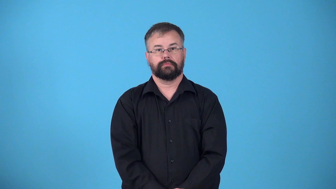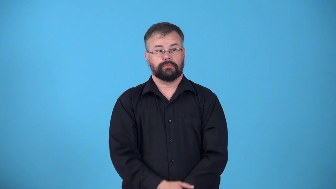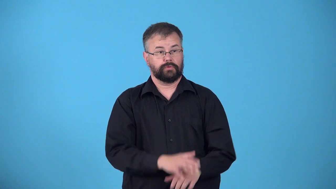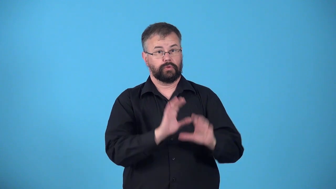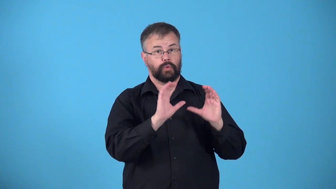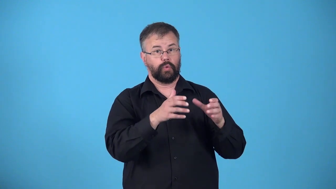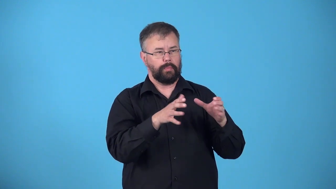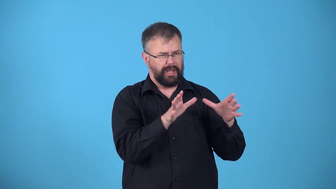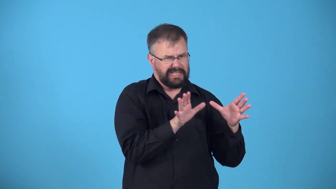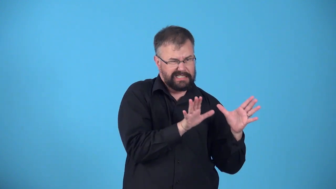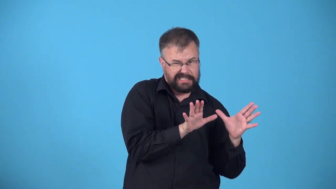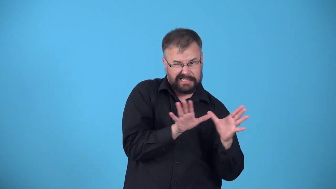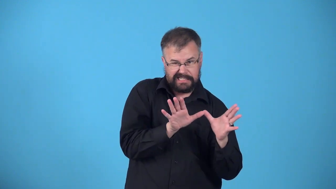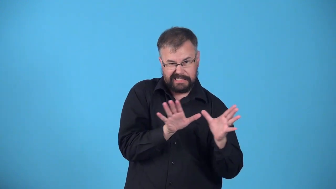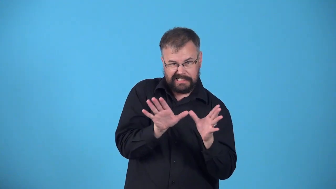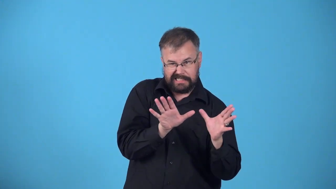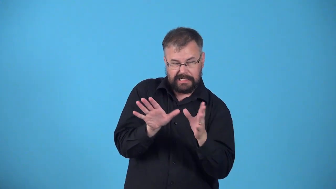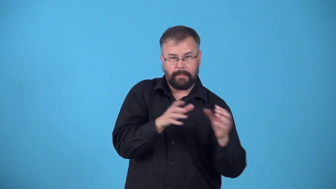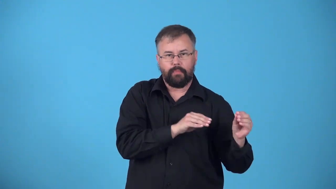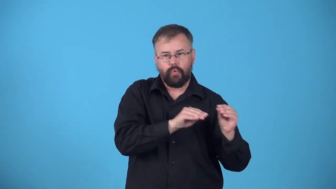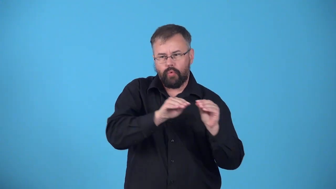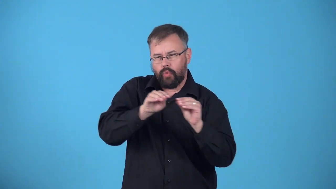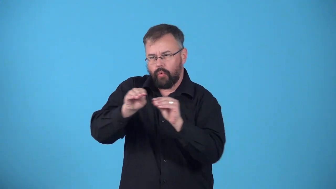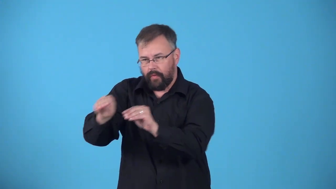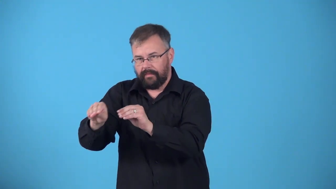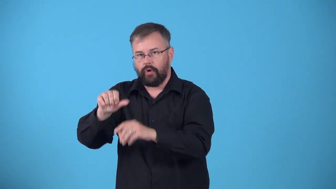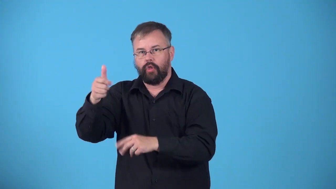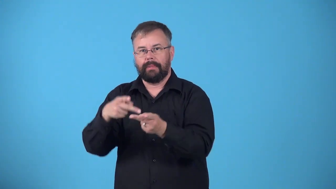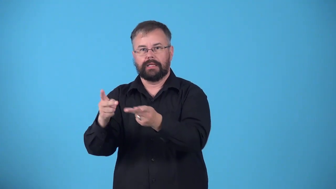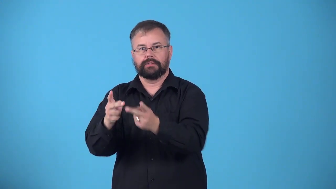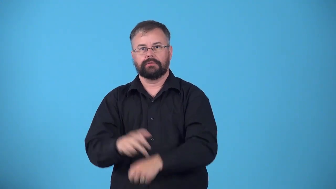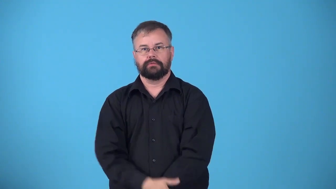herd